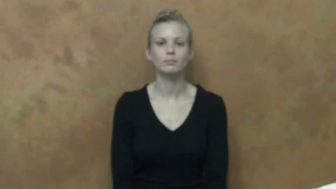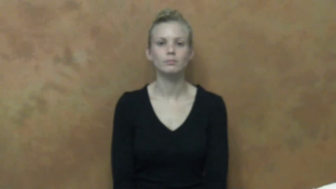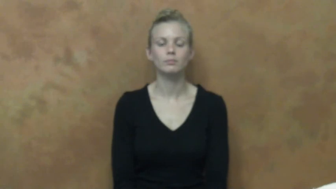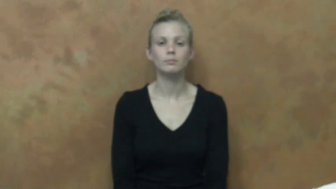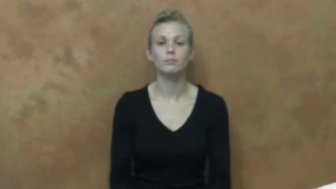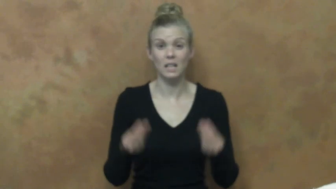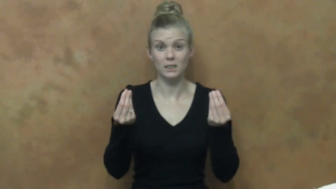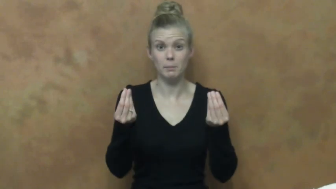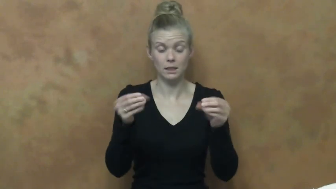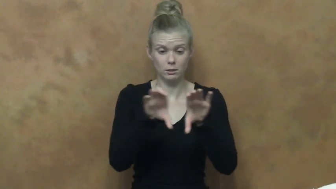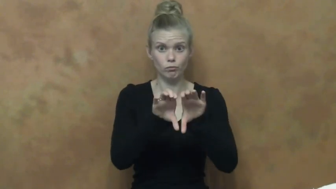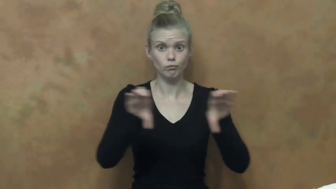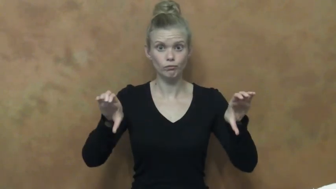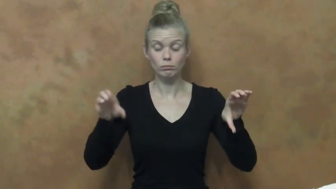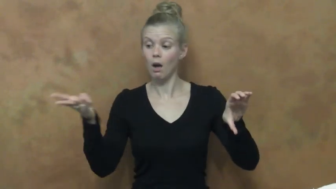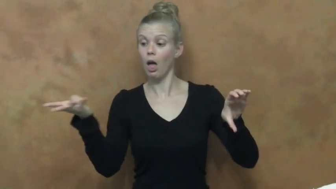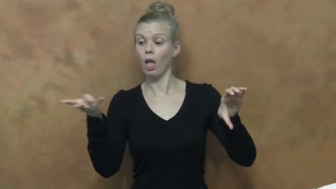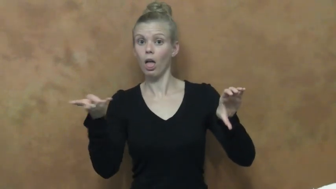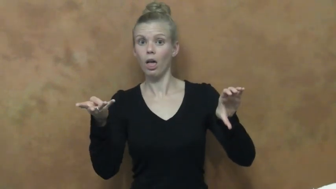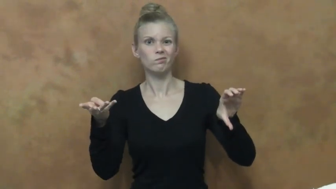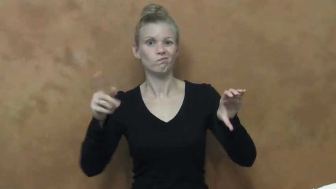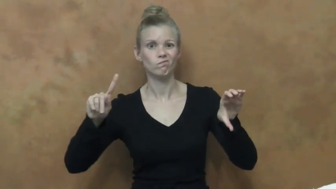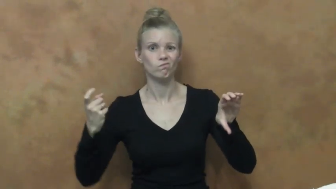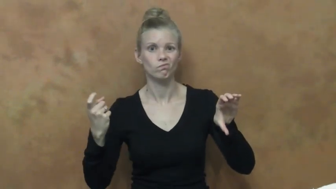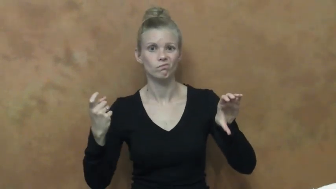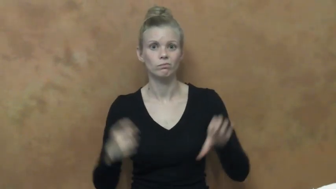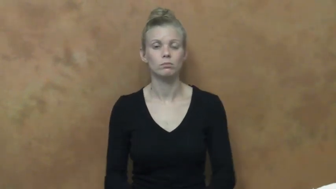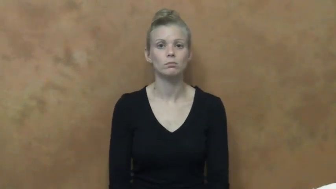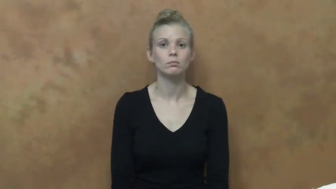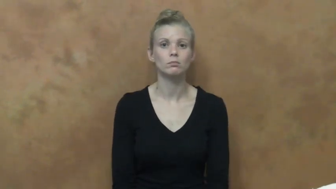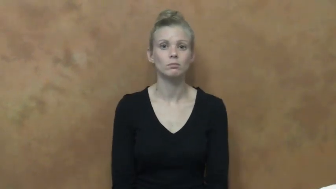dielectrics